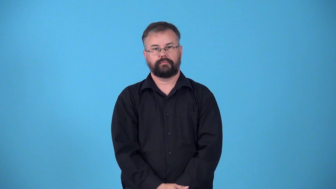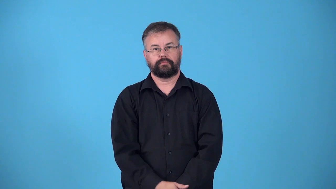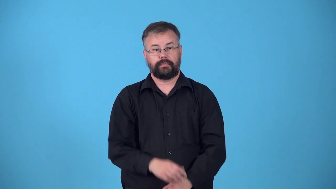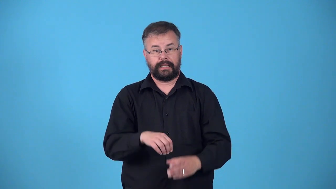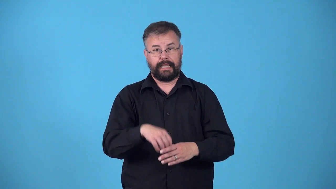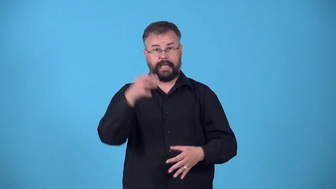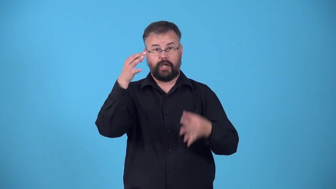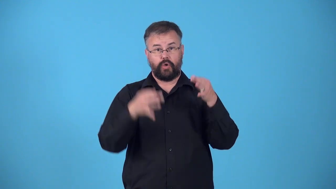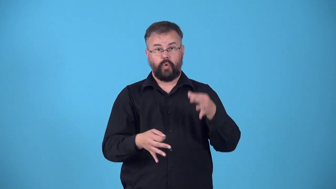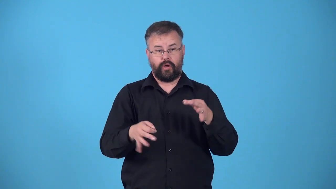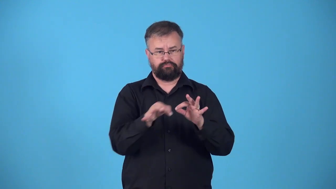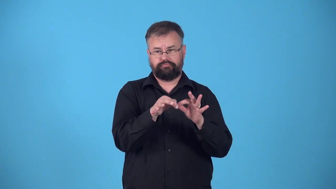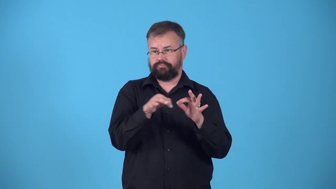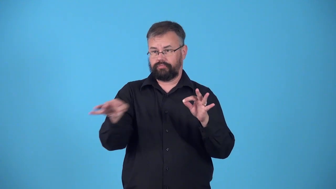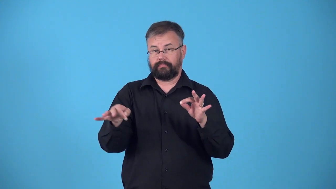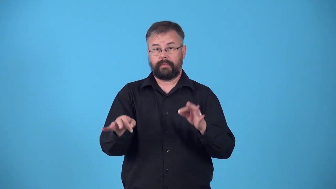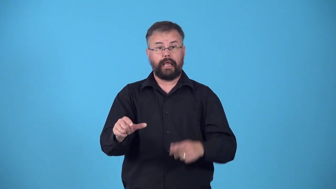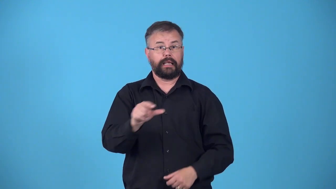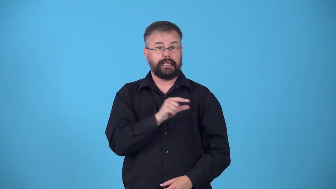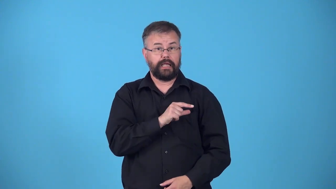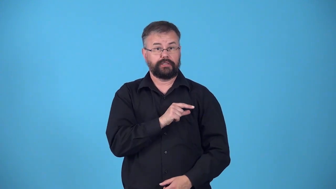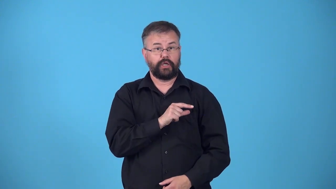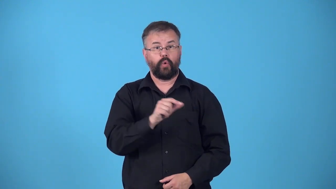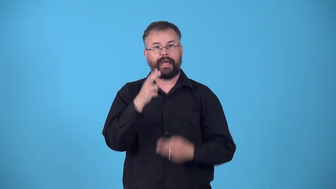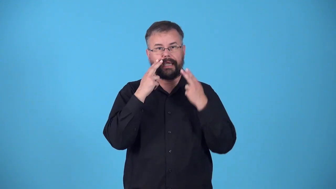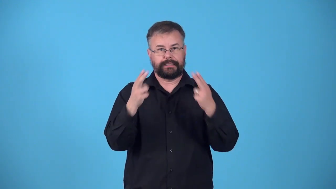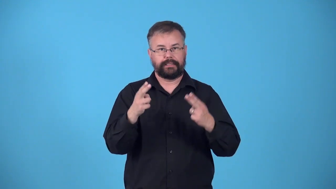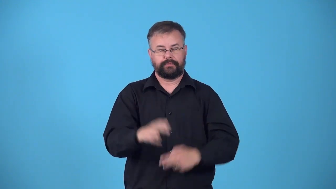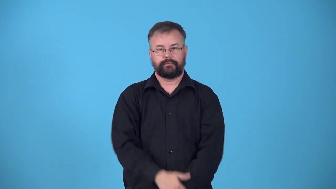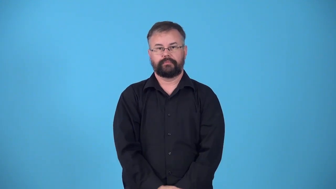plea, plead